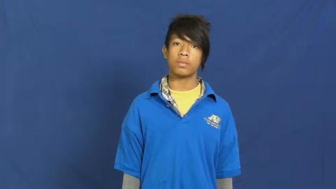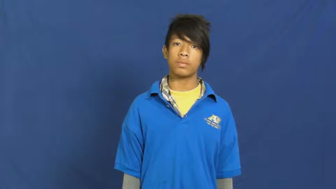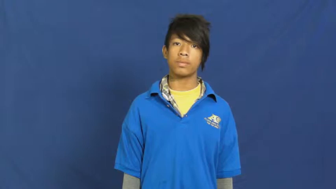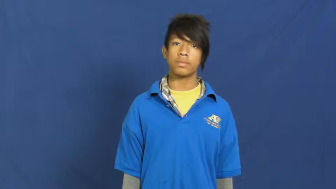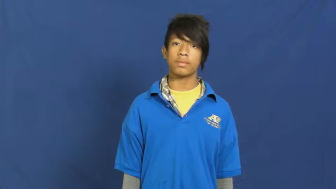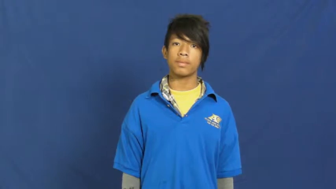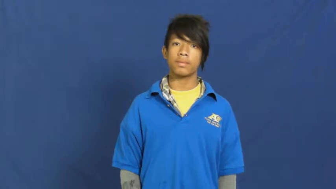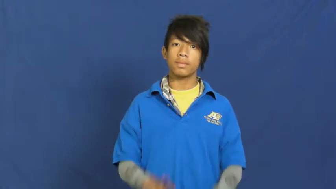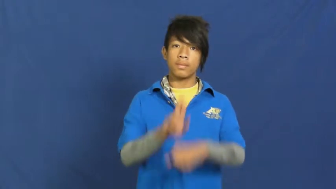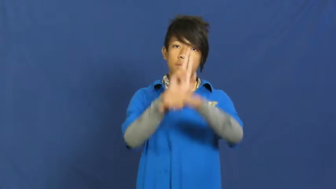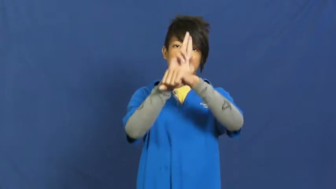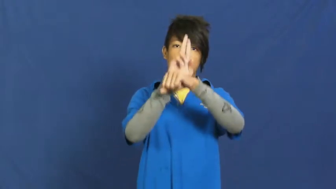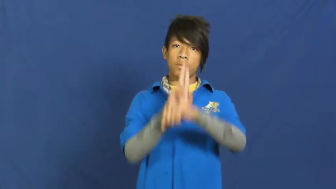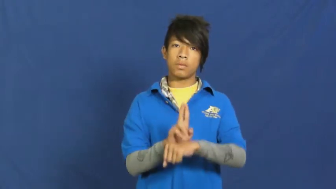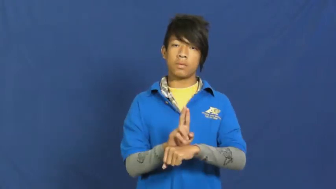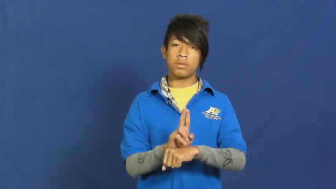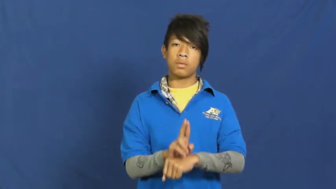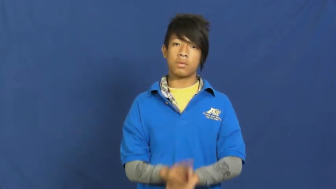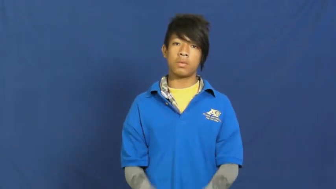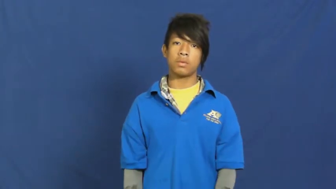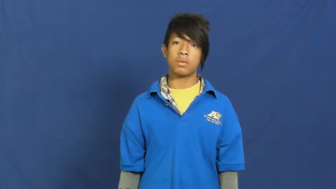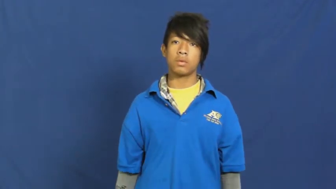usually